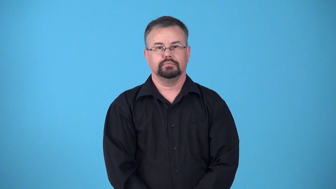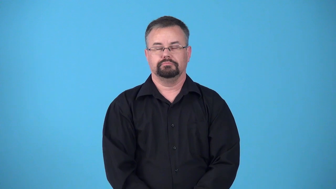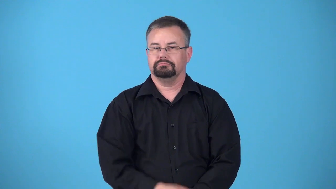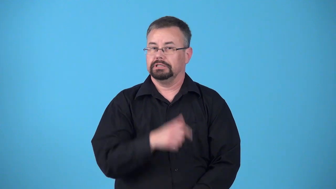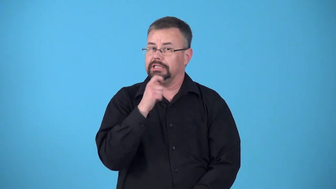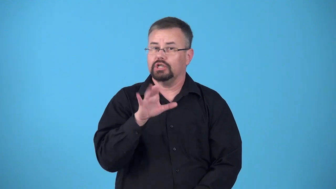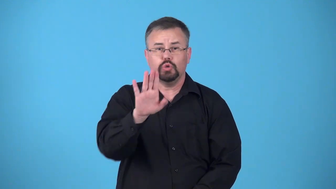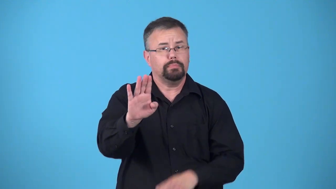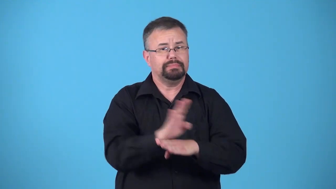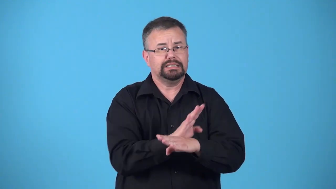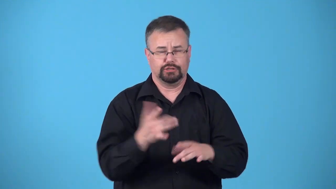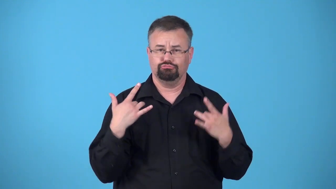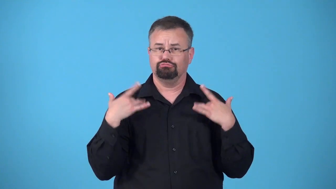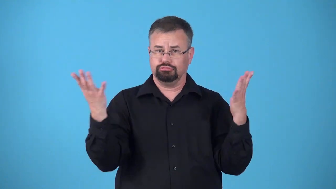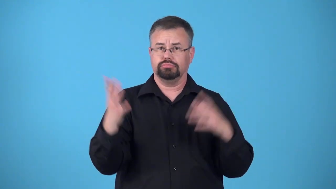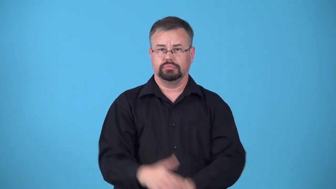none of your business